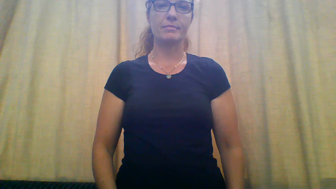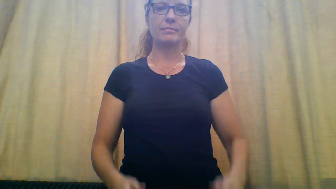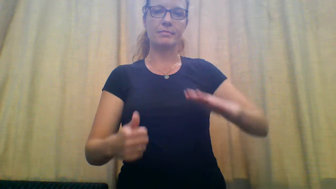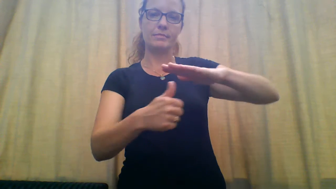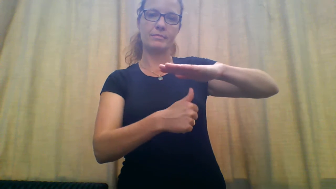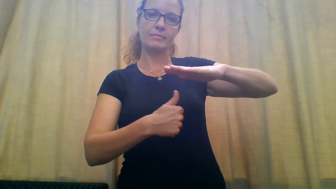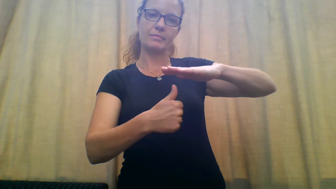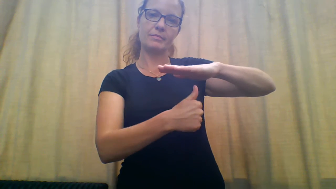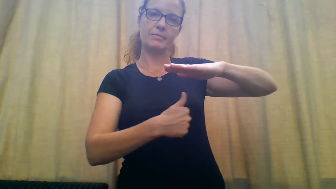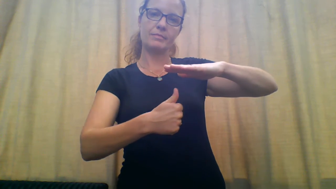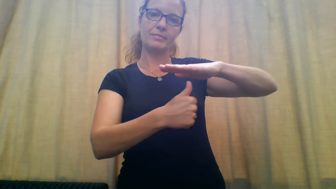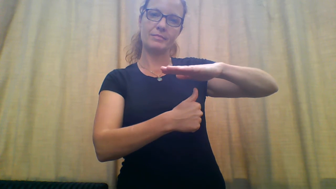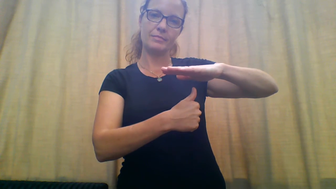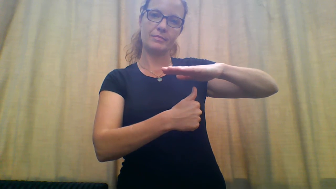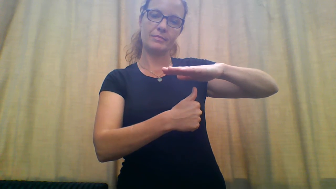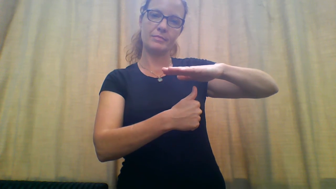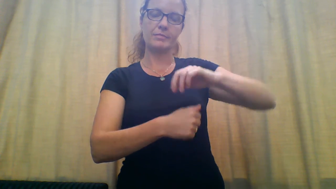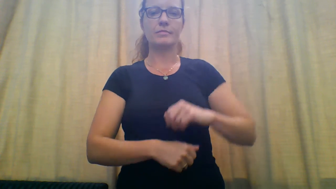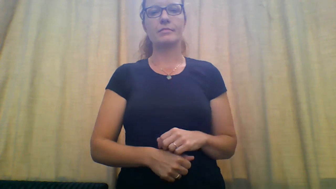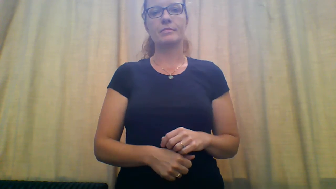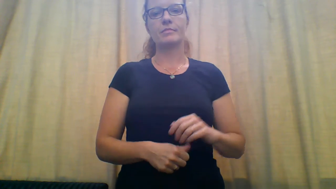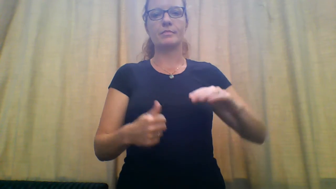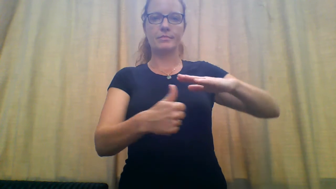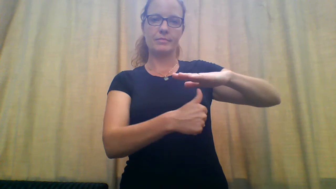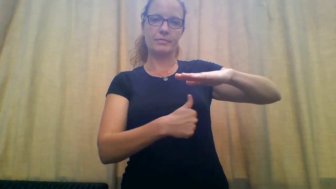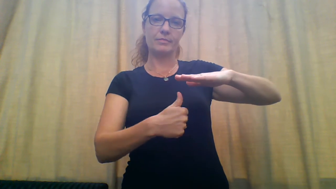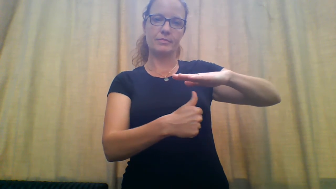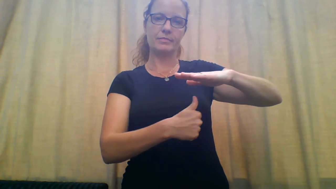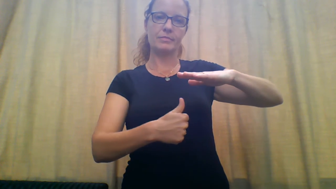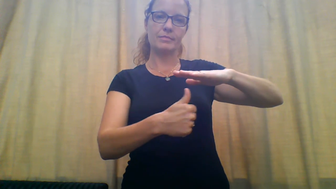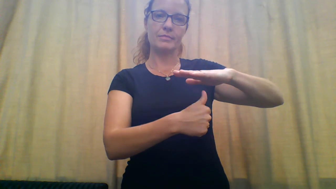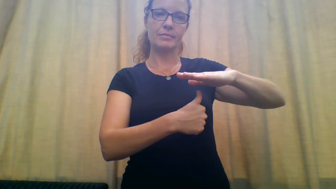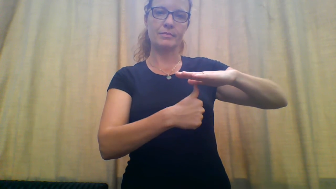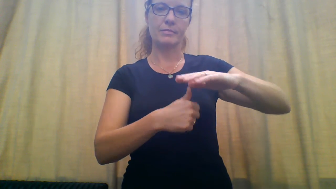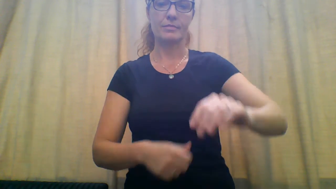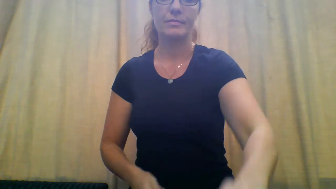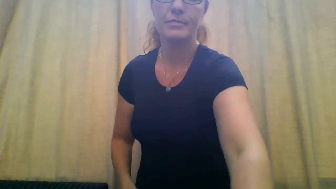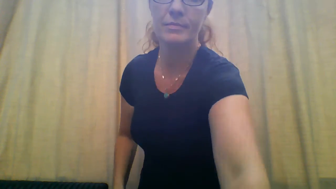Basement